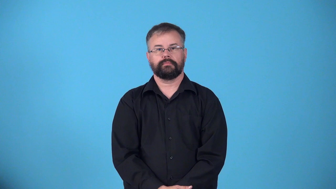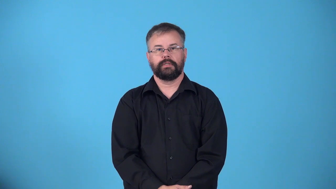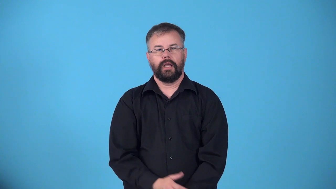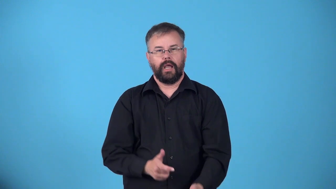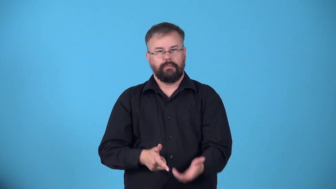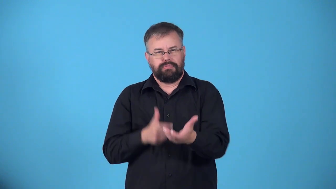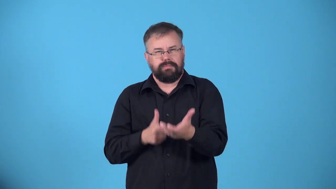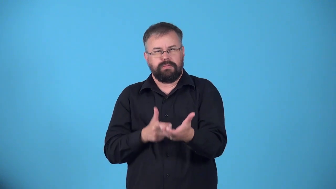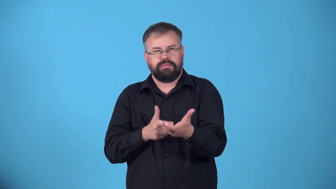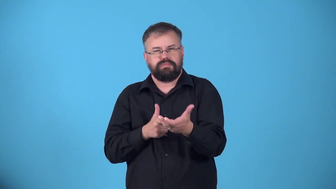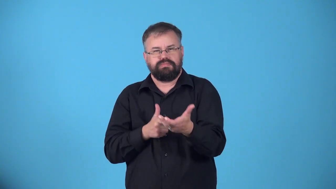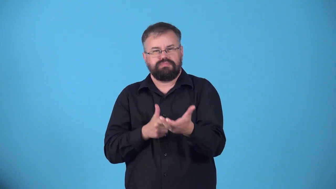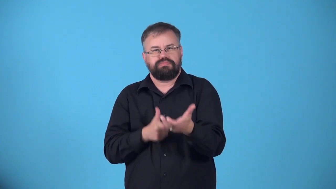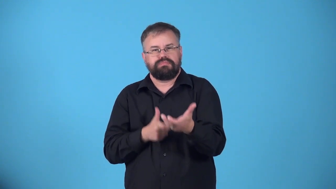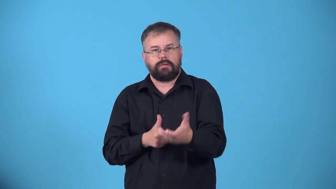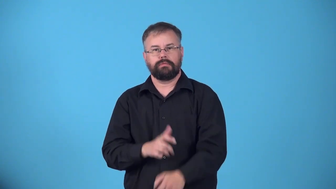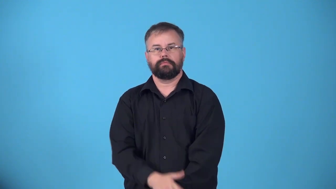machine gun